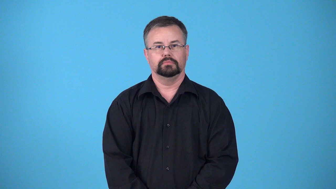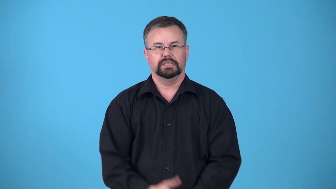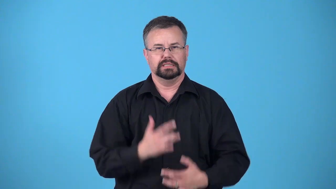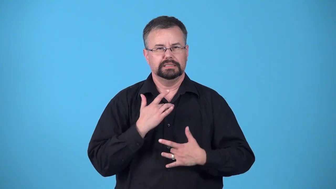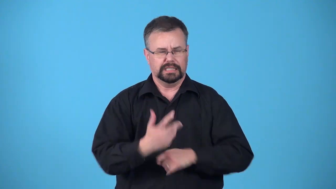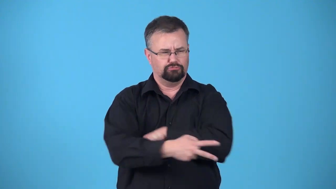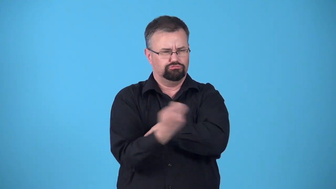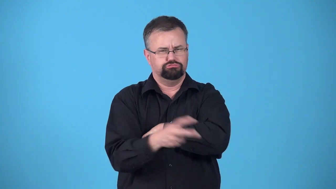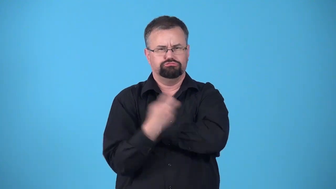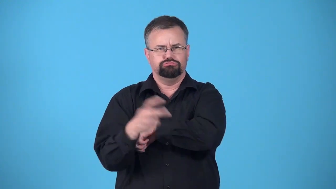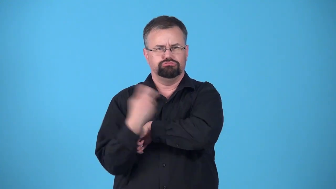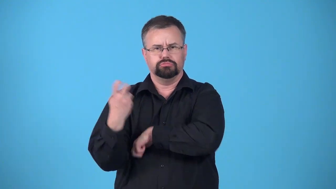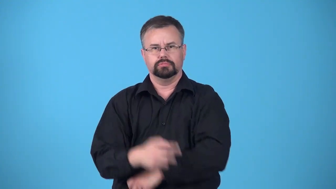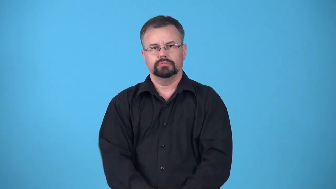sticky fingers